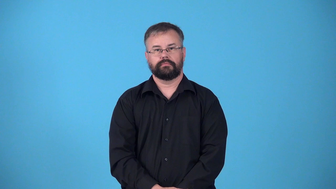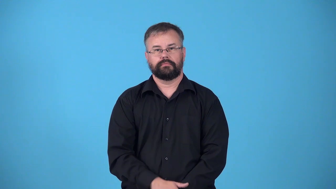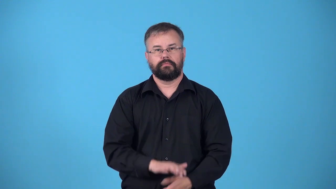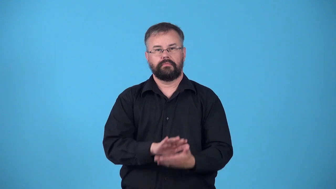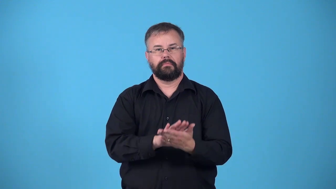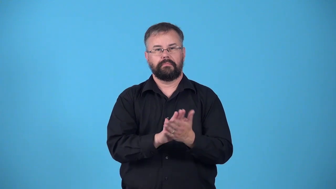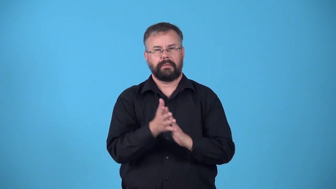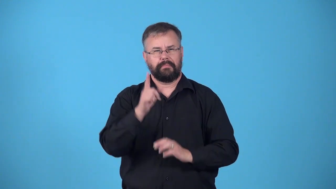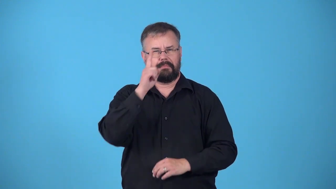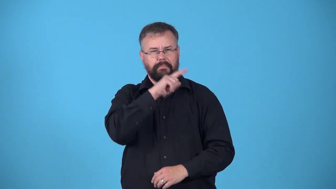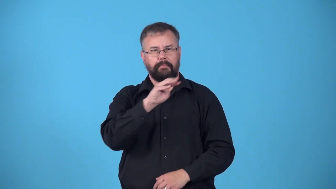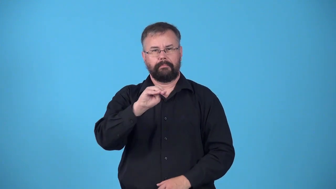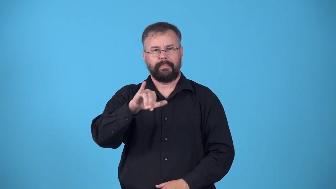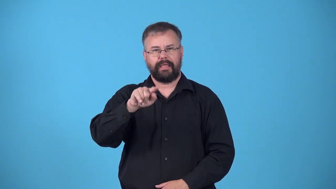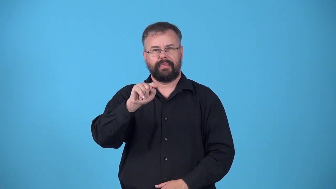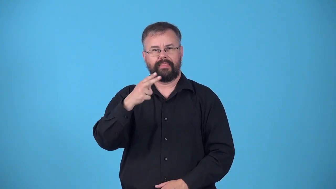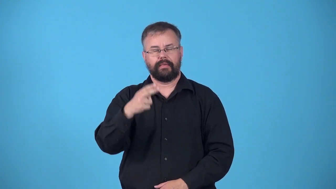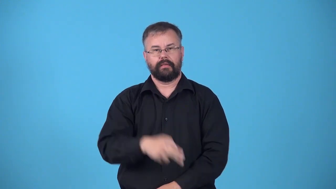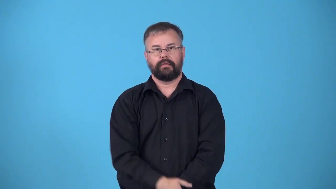mythicize,mythologize